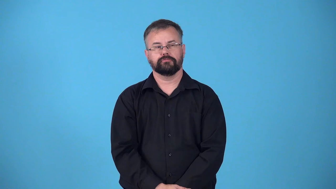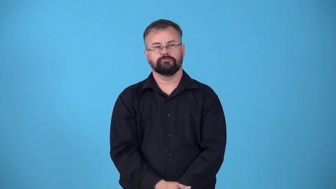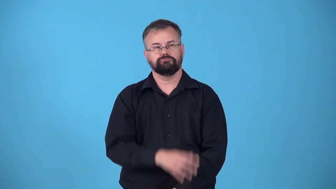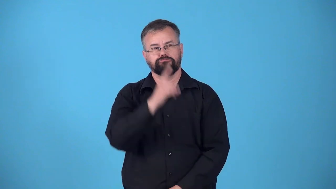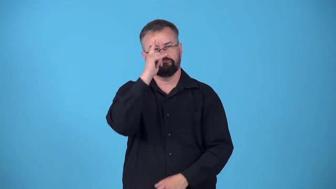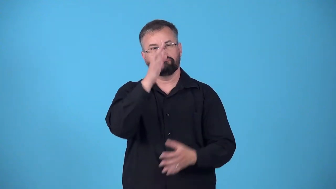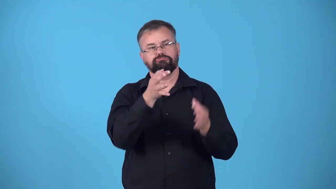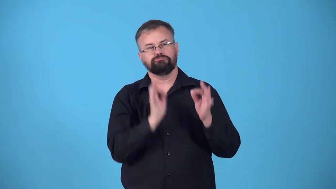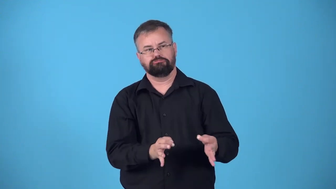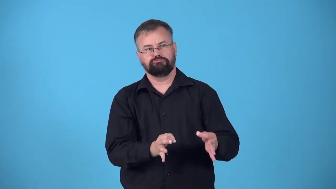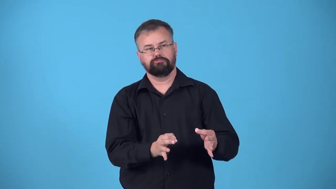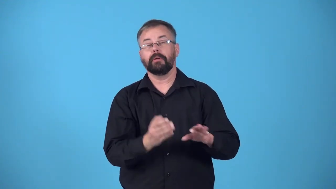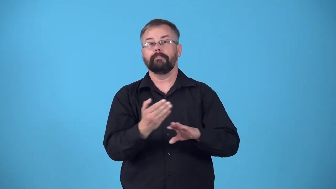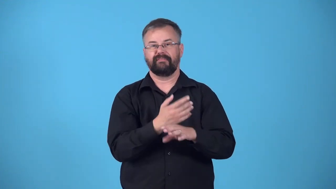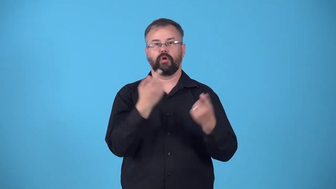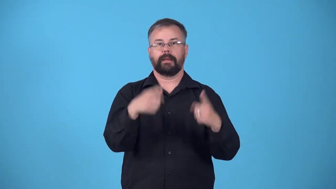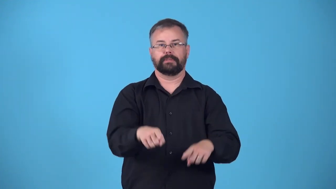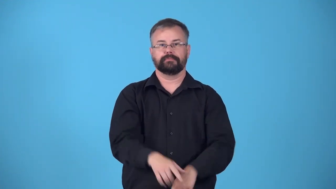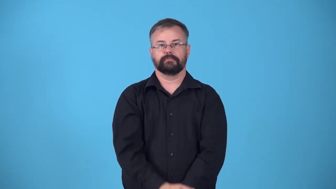foreordain